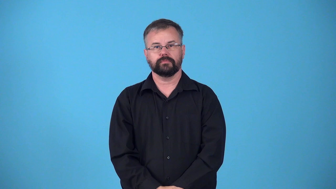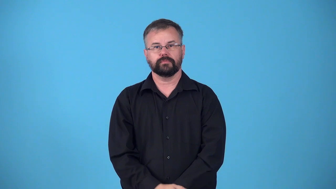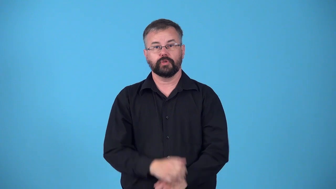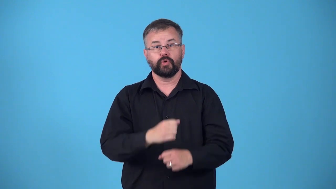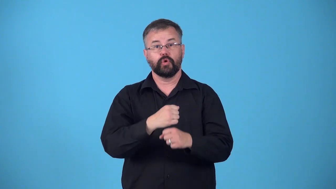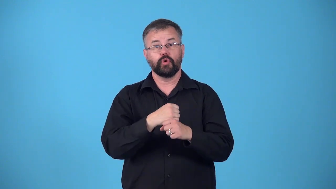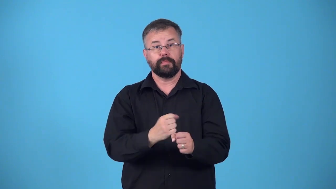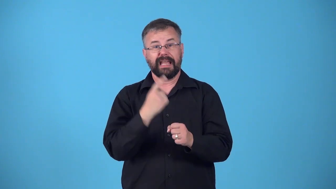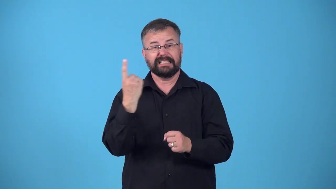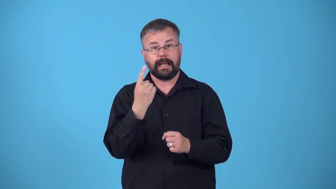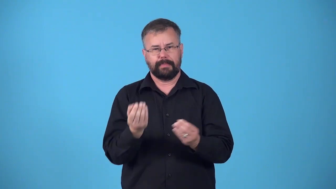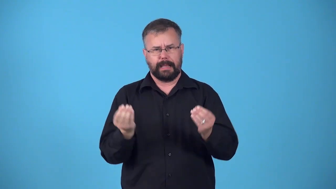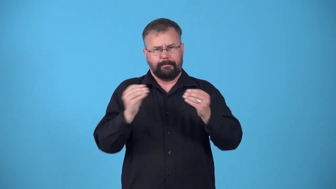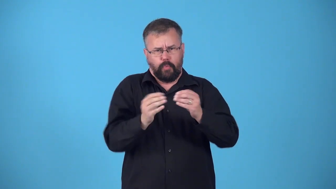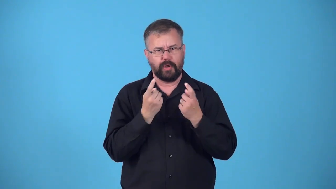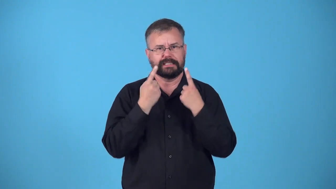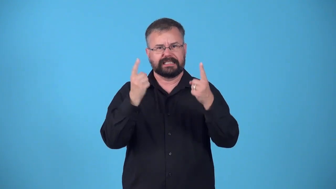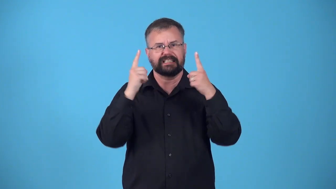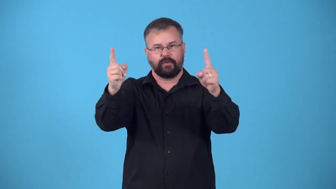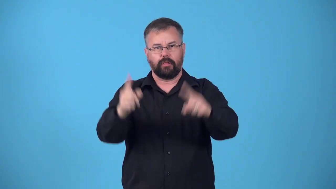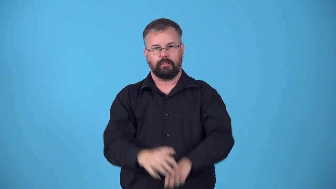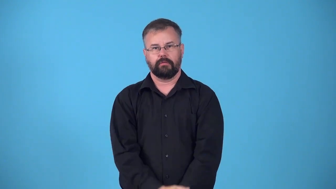fortify